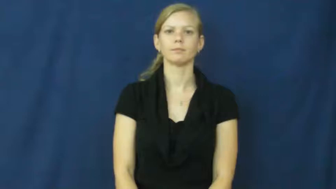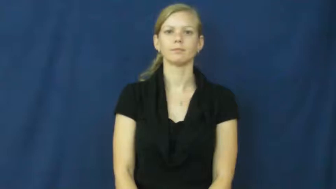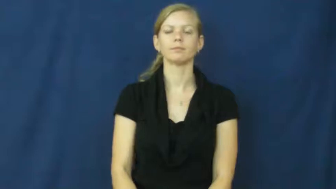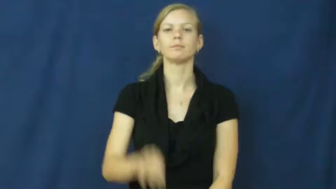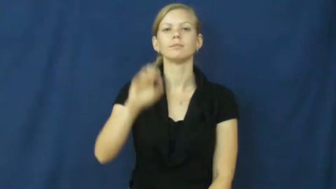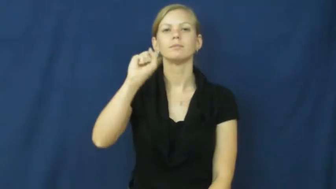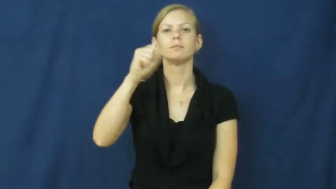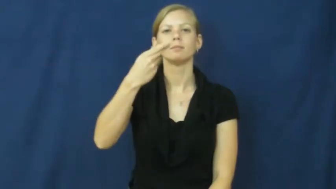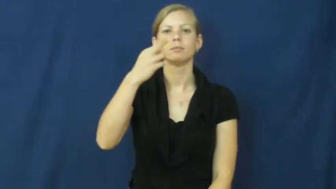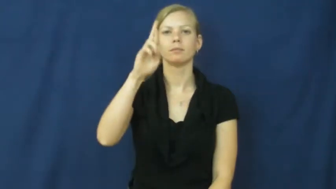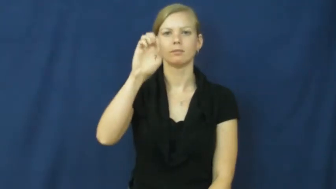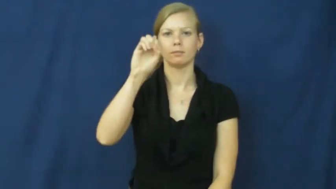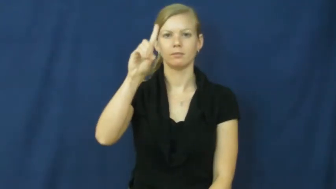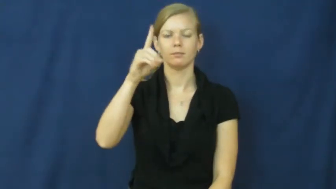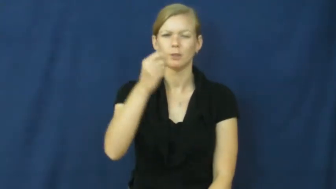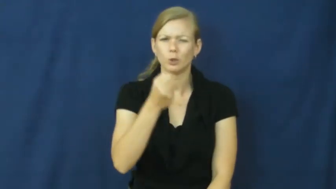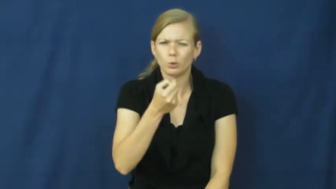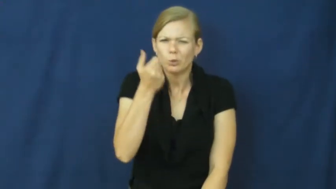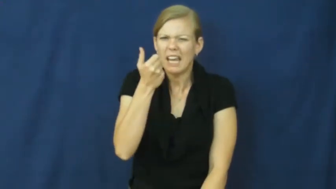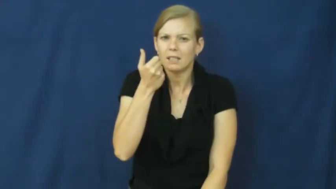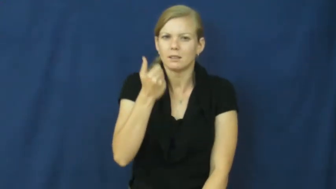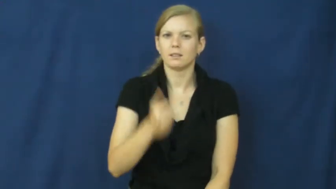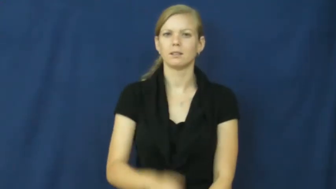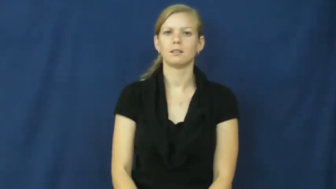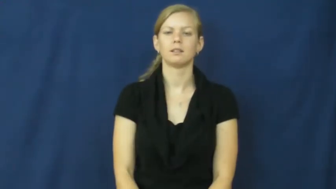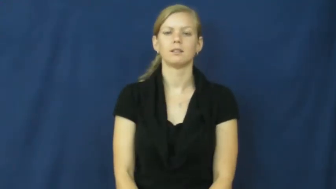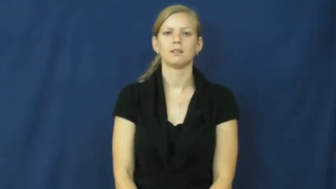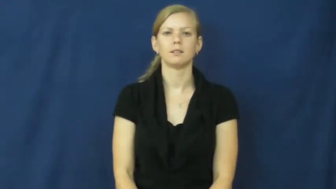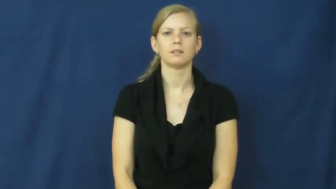shred-very little